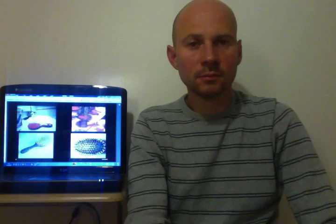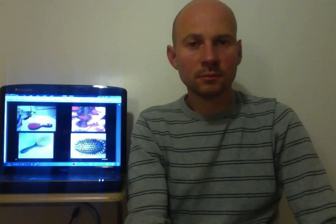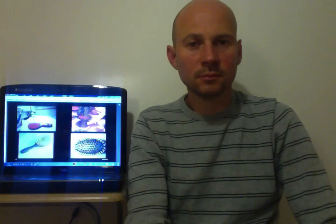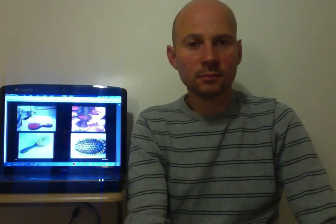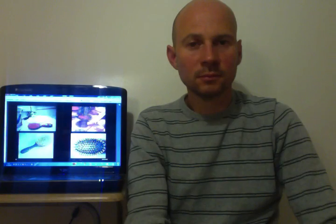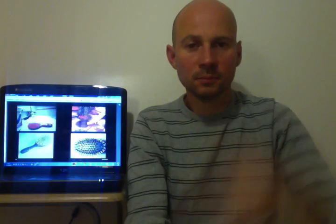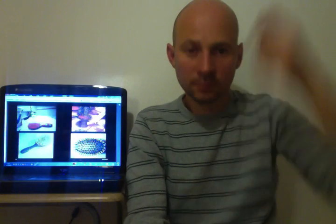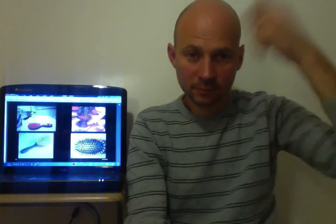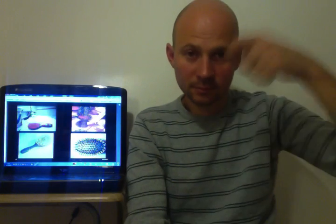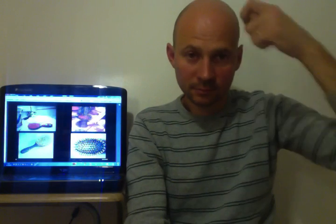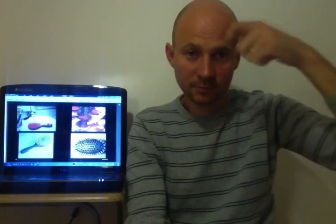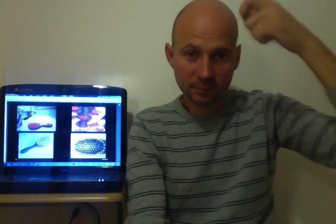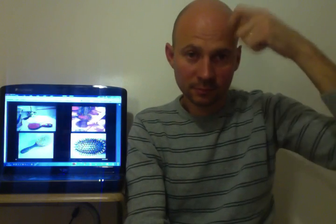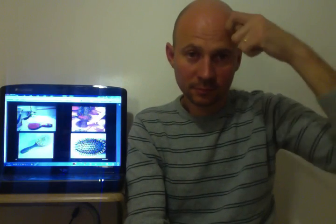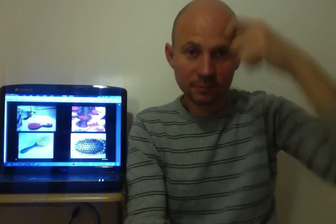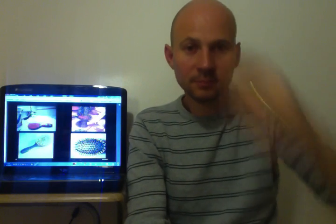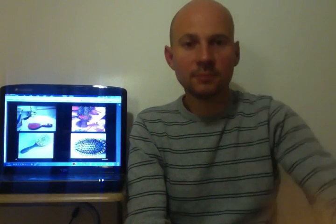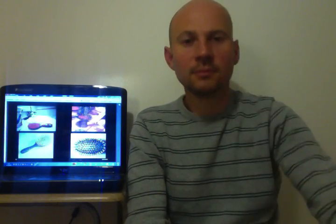hairbrush